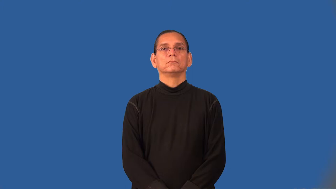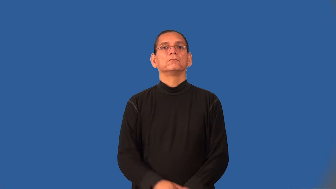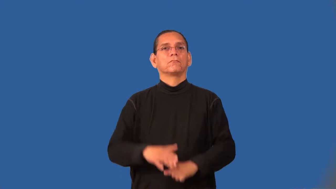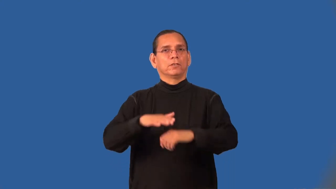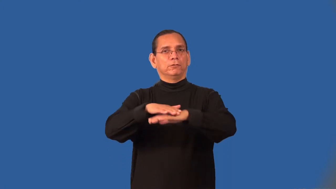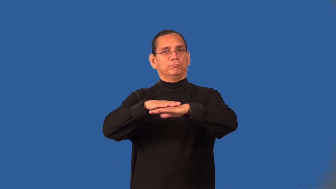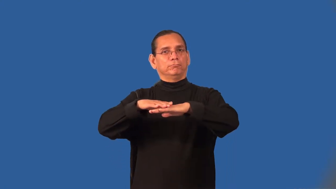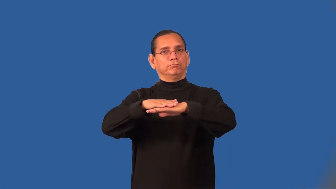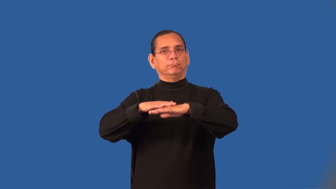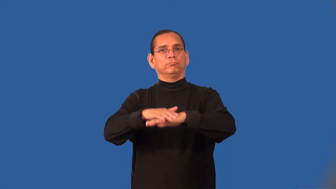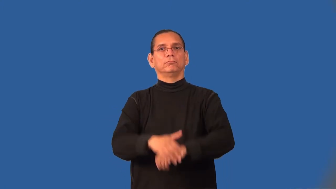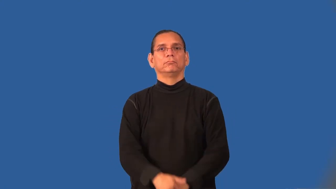superficial,cosmetic